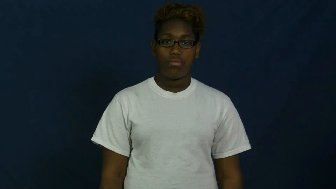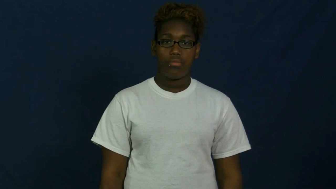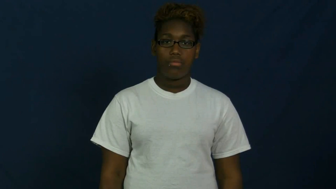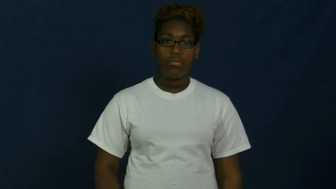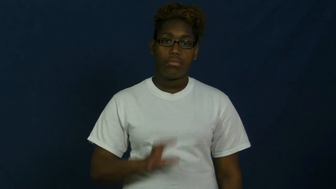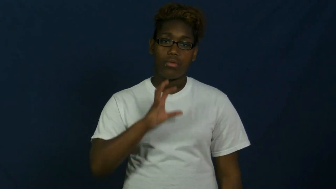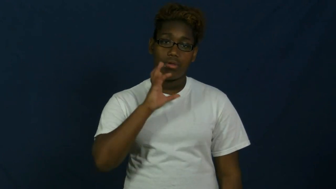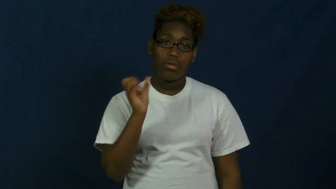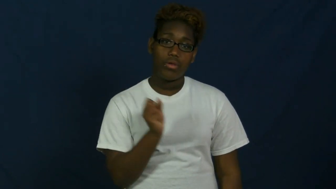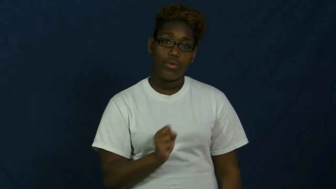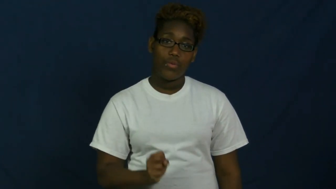long in the tooth